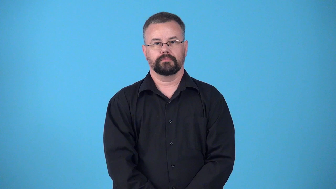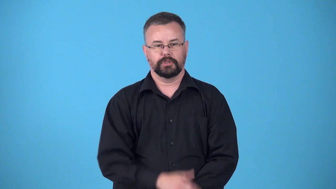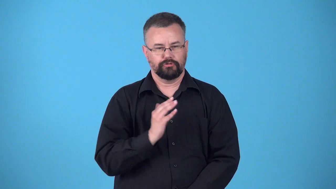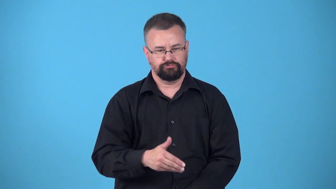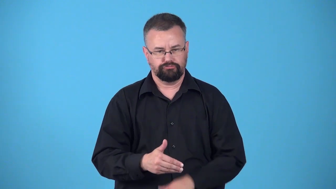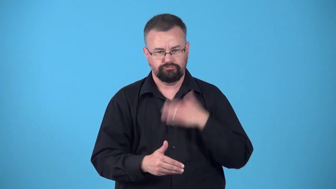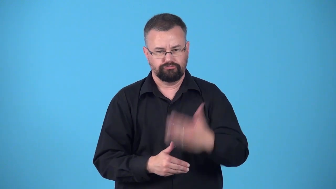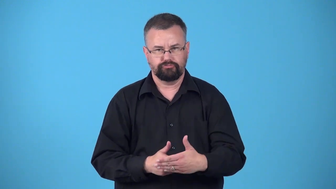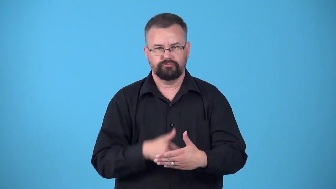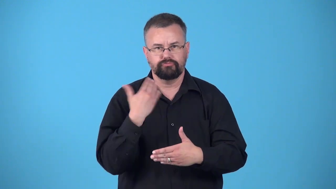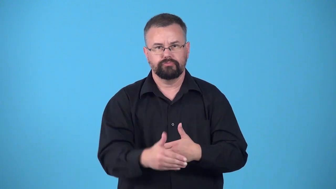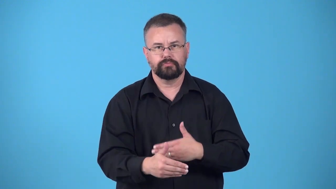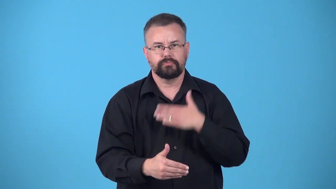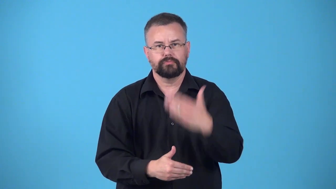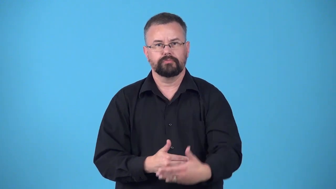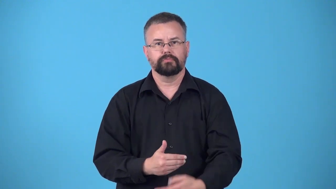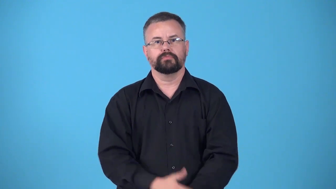one after the other, one right after the other